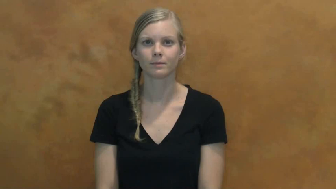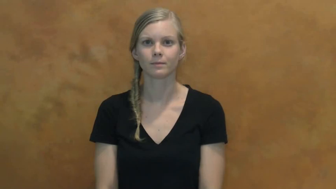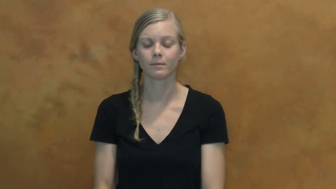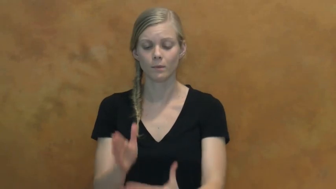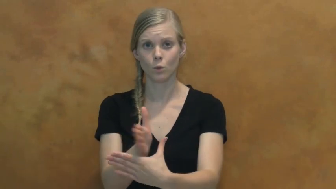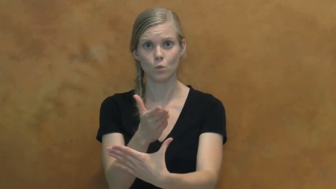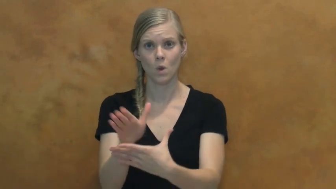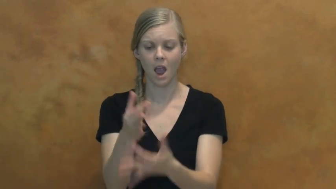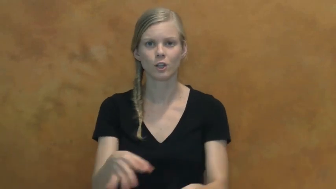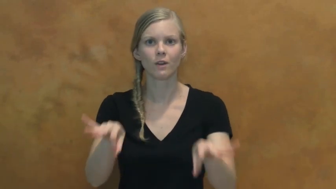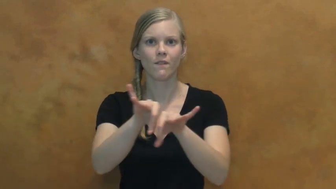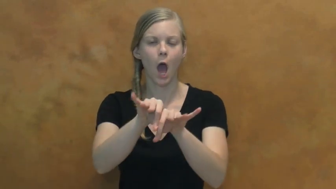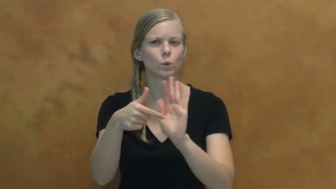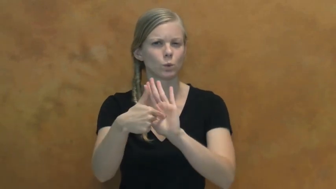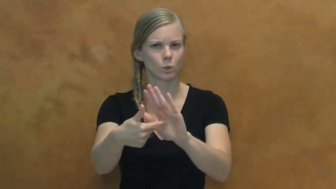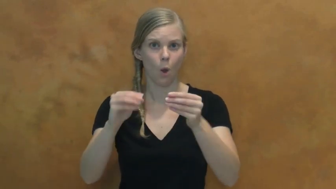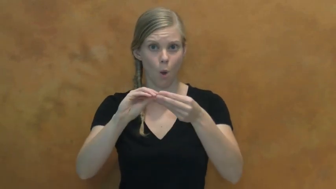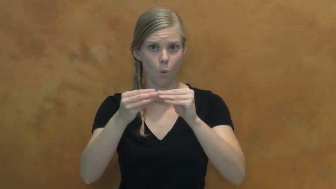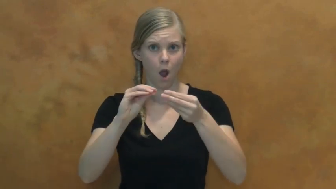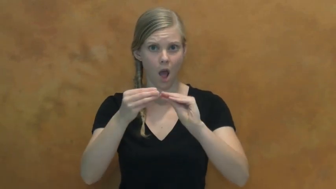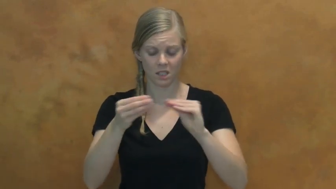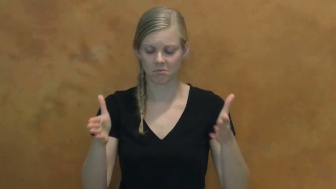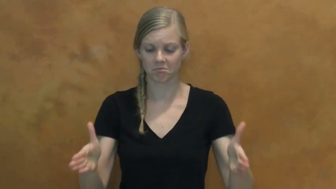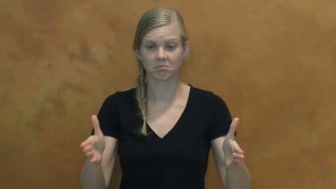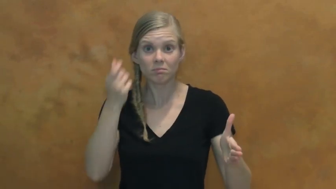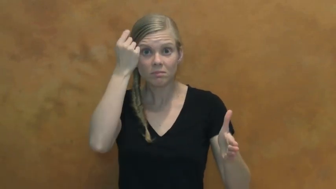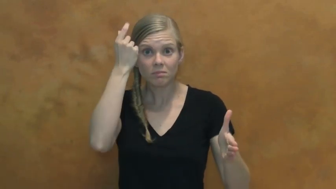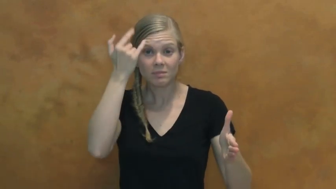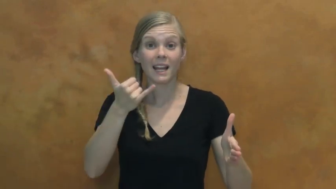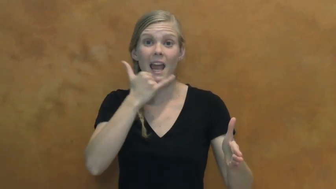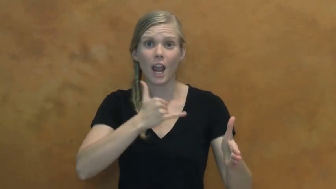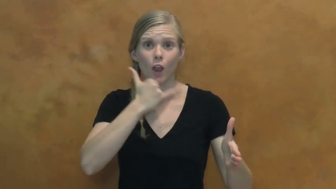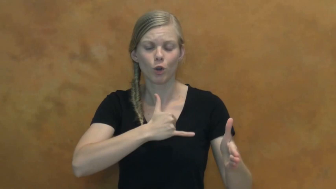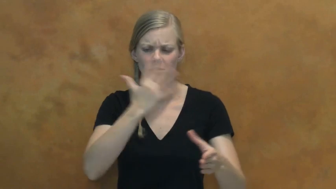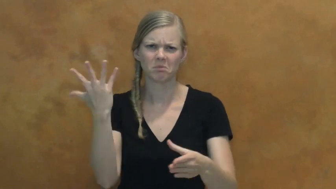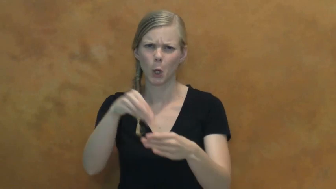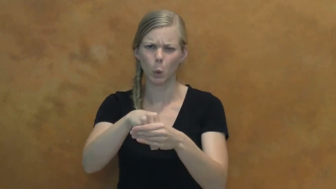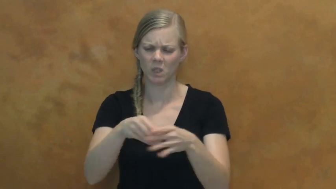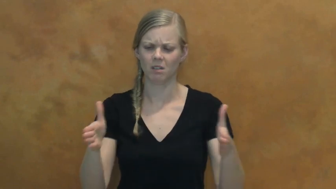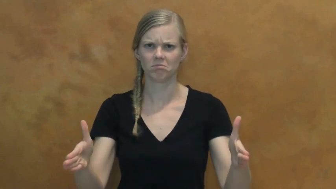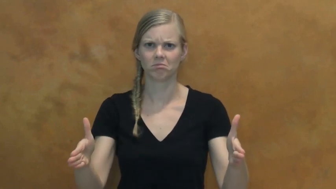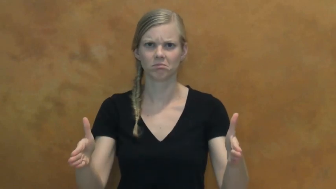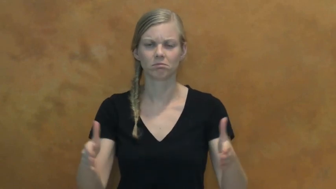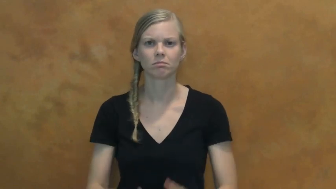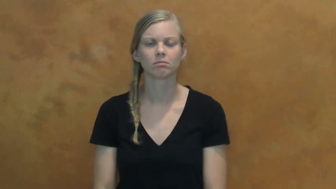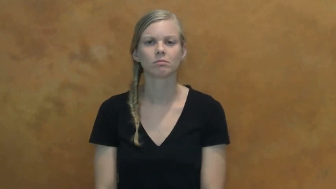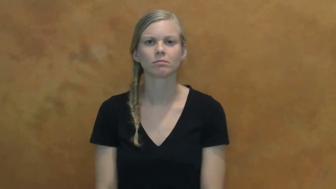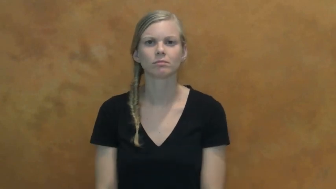measuring range